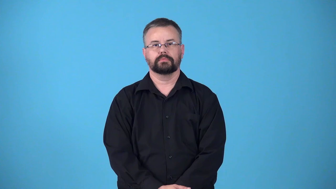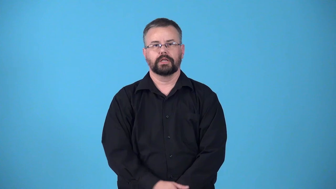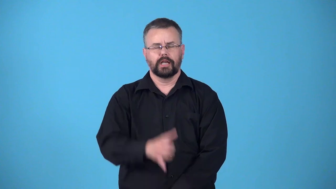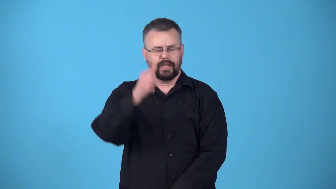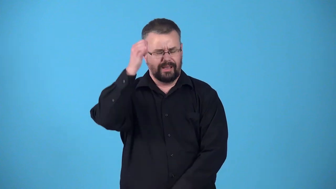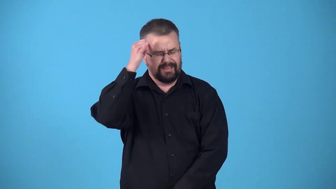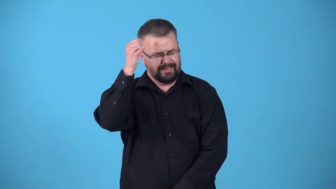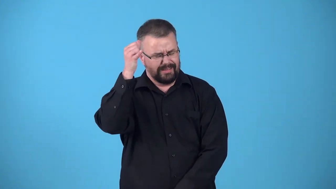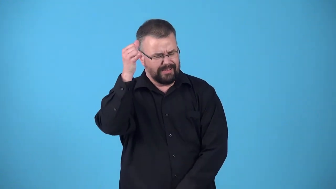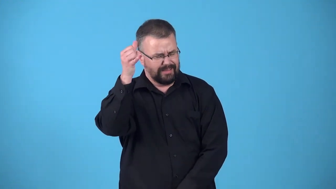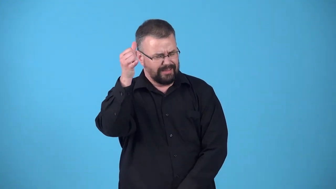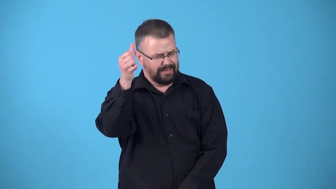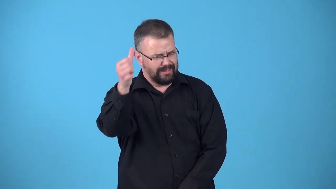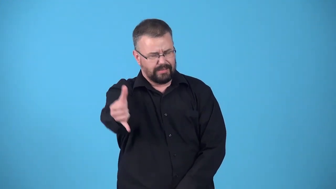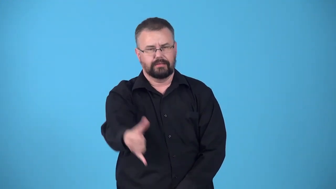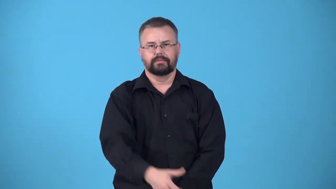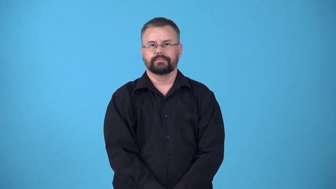forever and a day